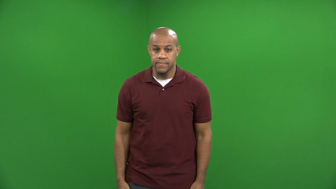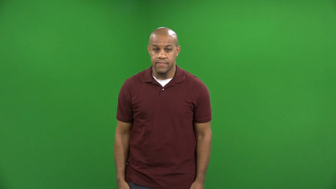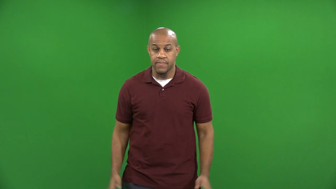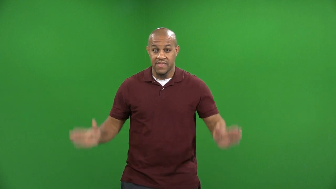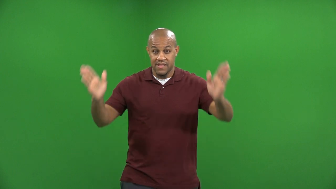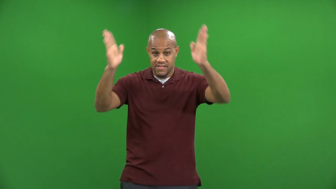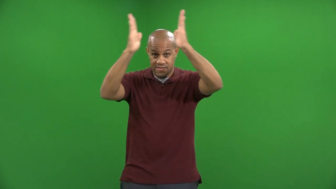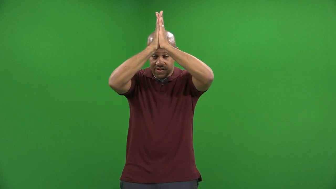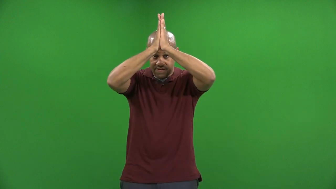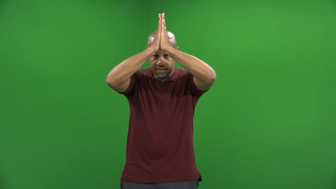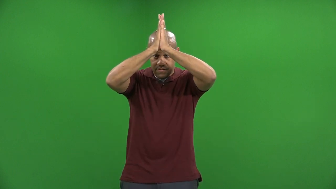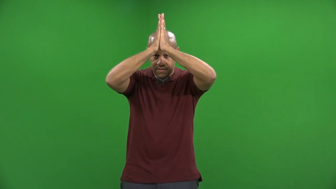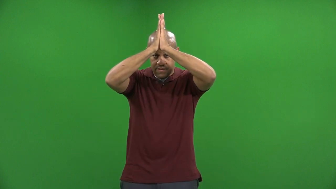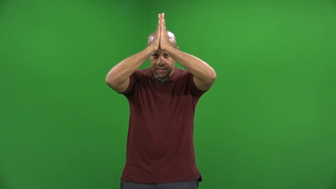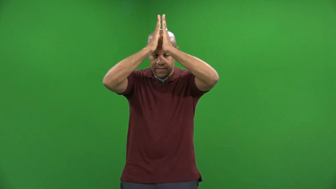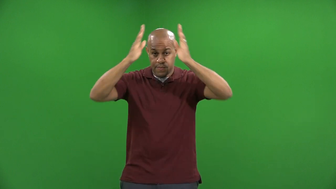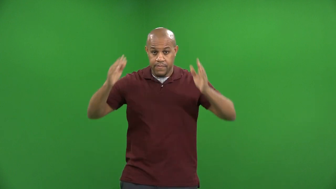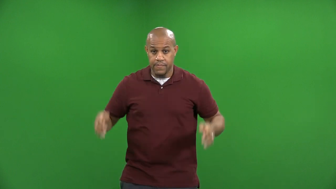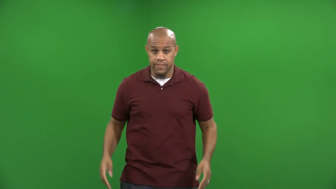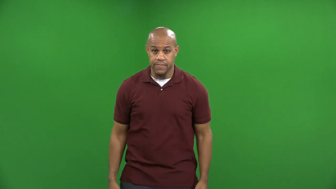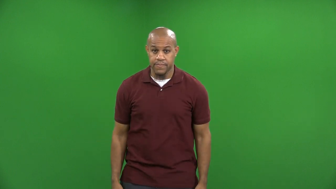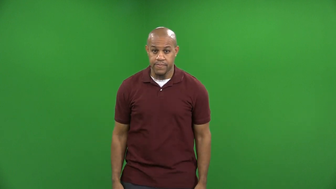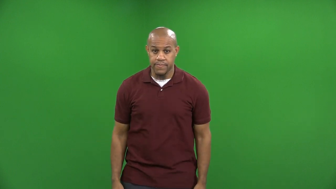safety